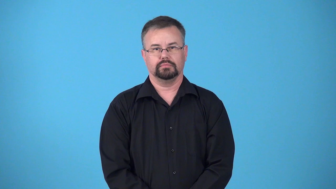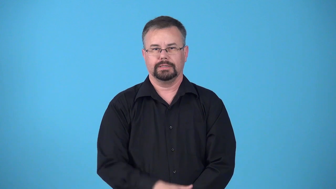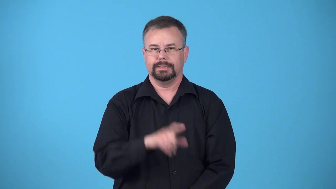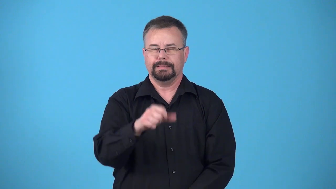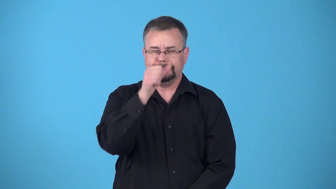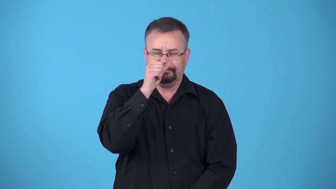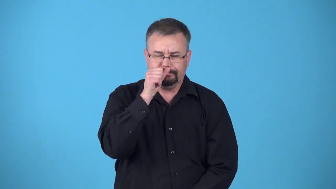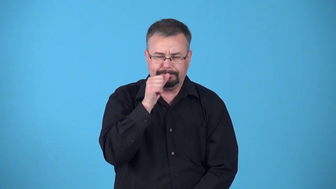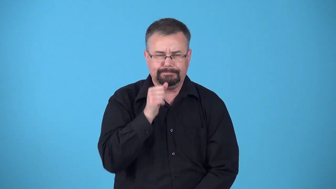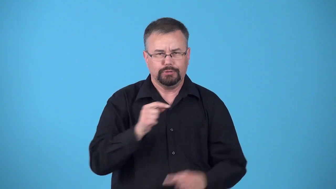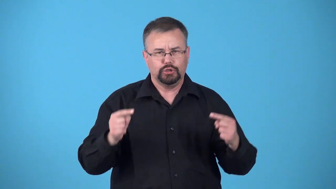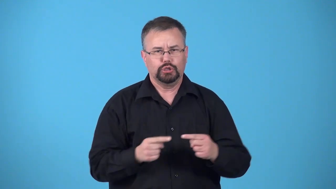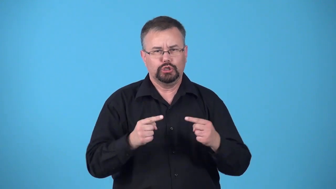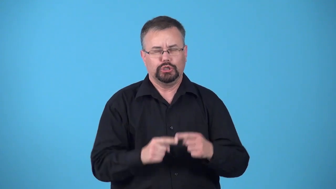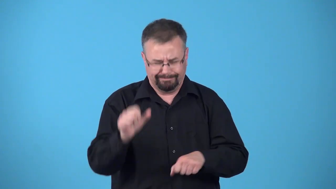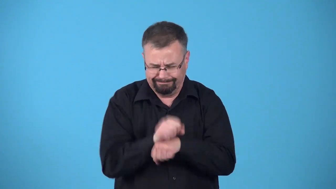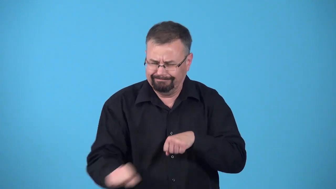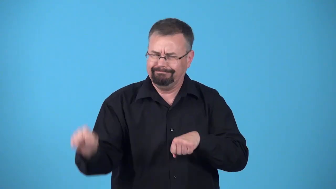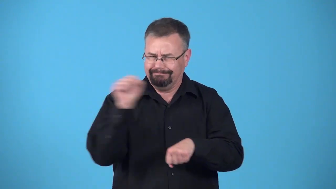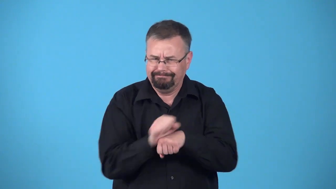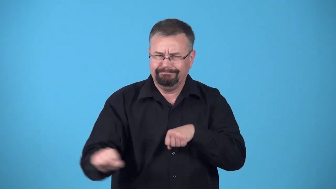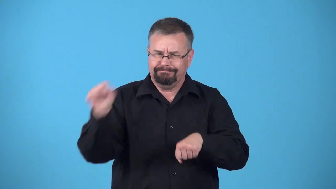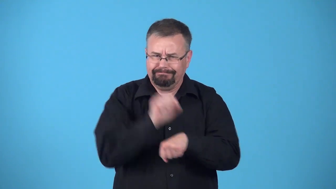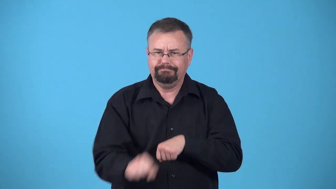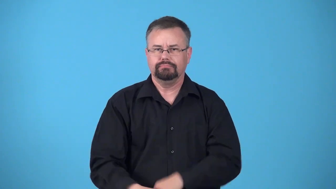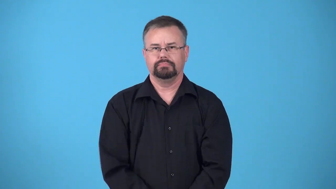no pain, no gain